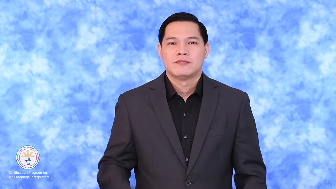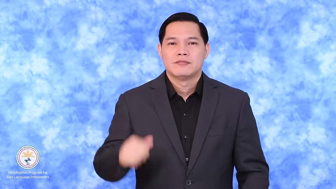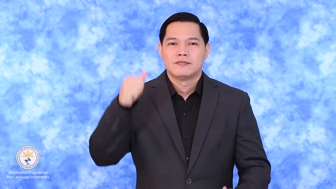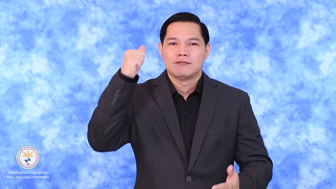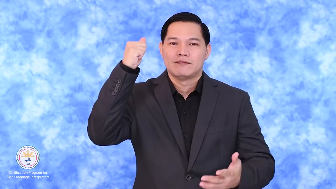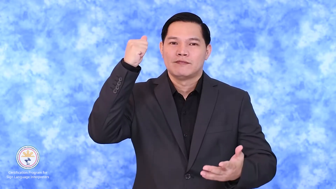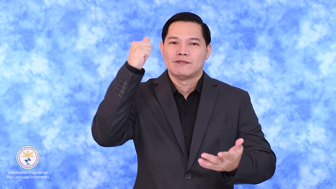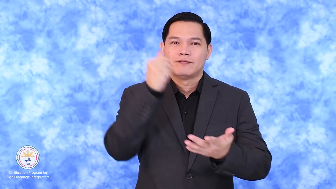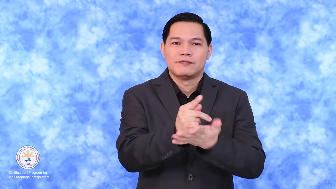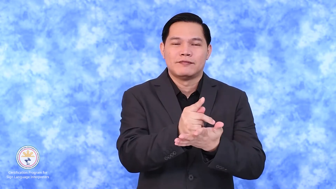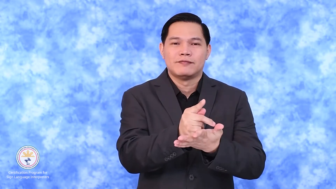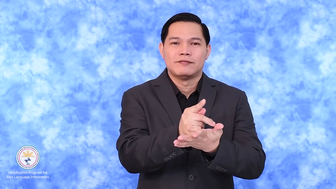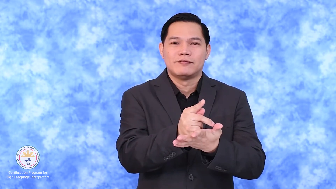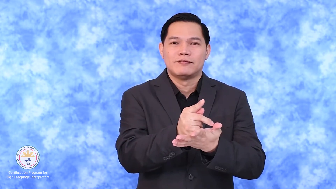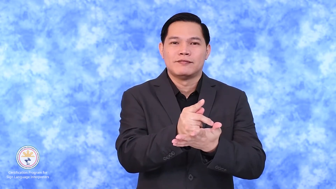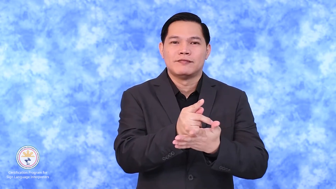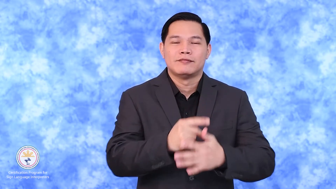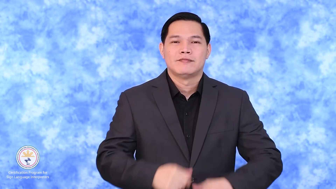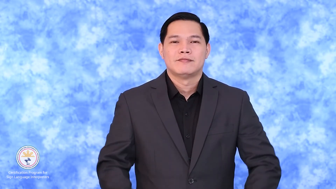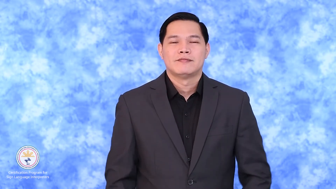Approve